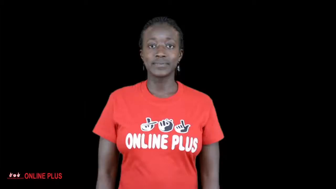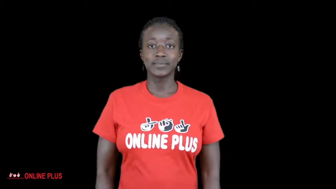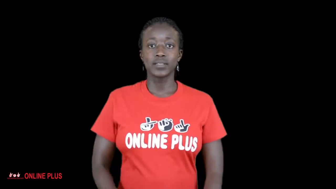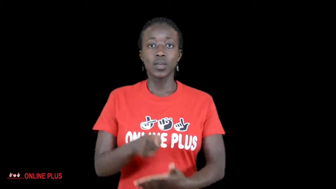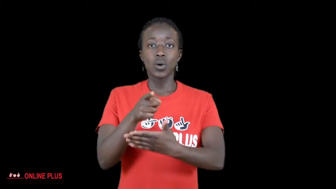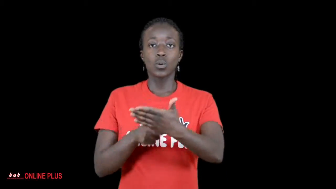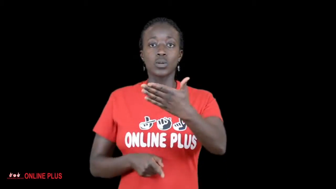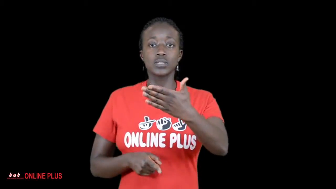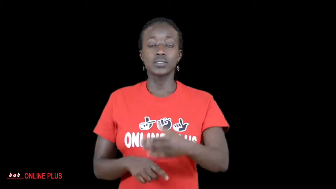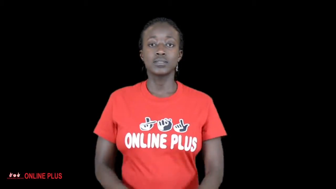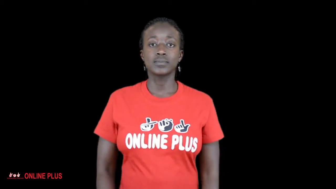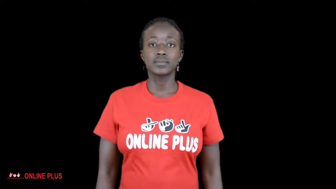what